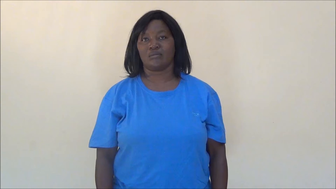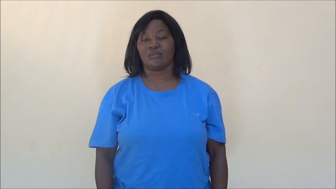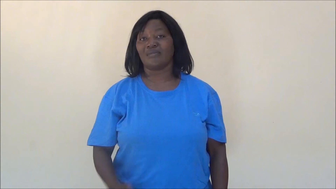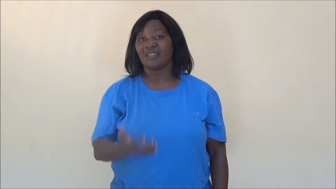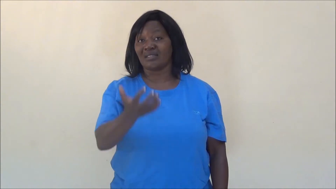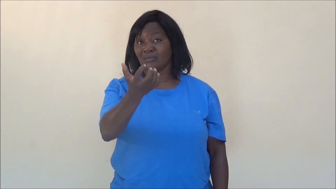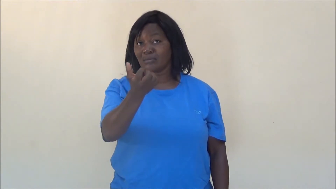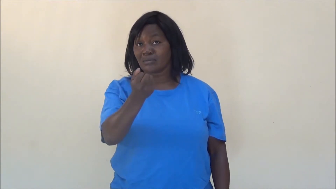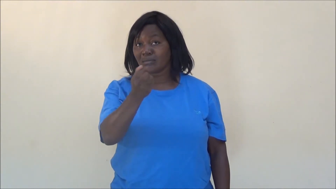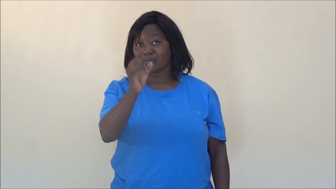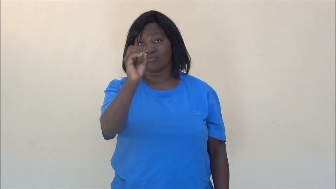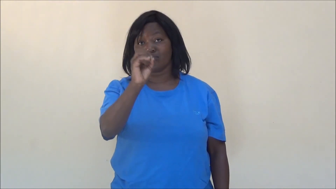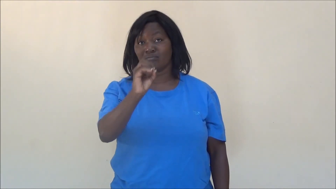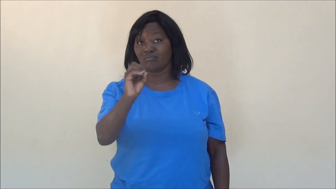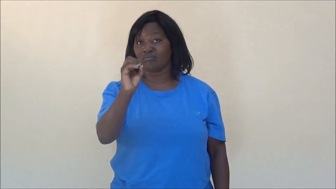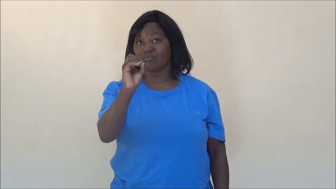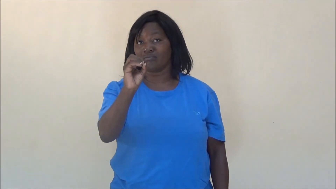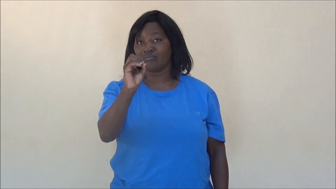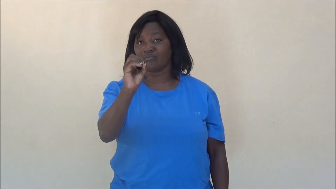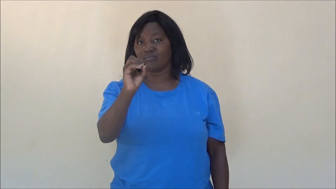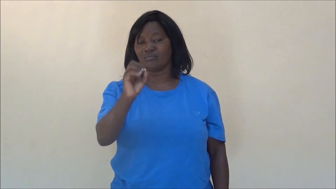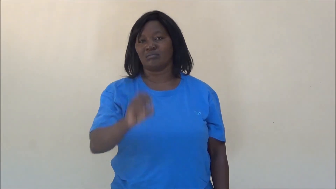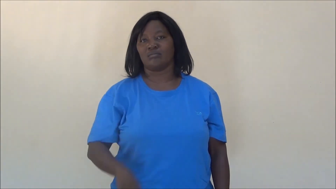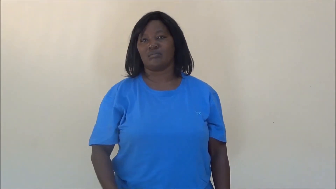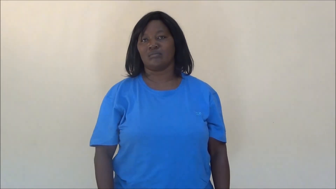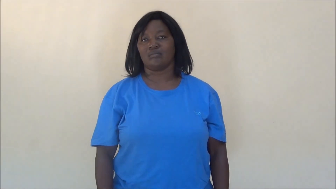NOT YET